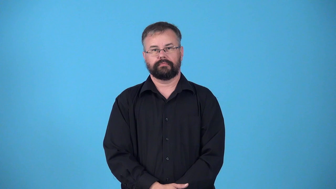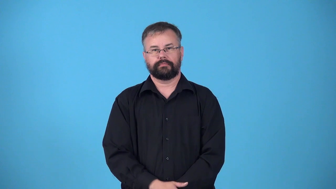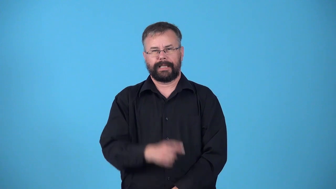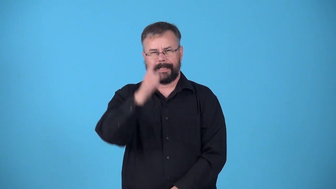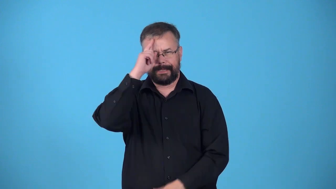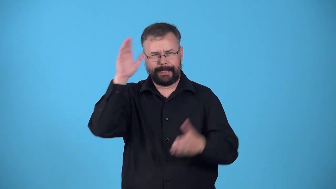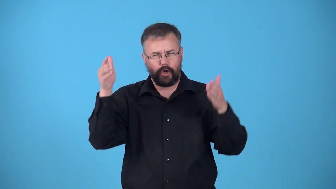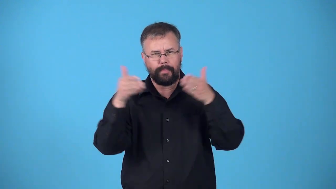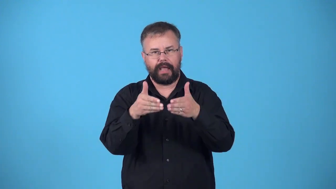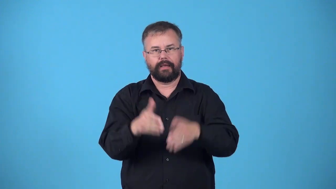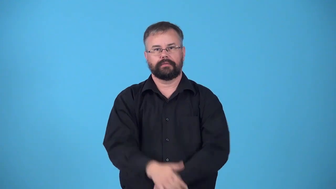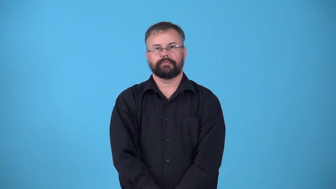narrow minded